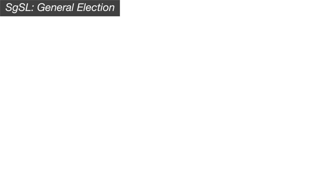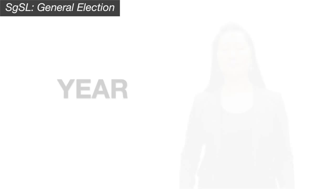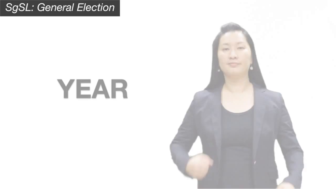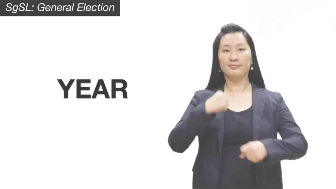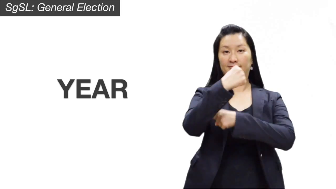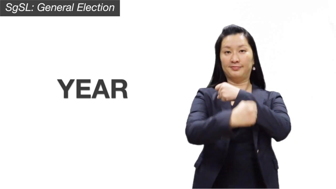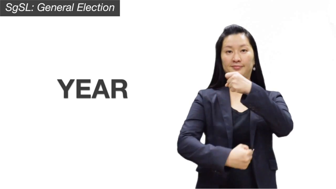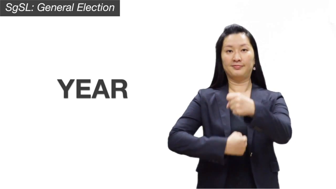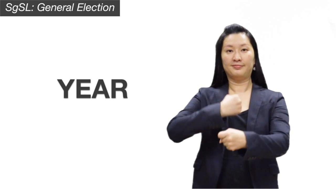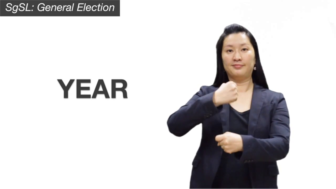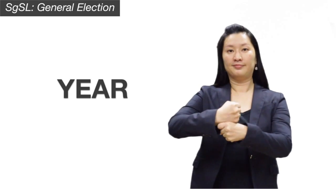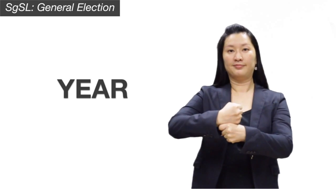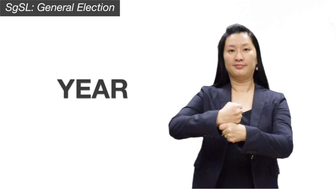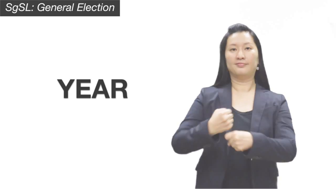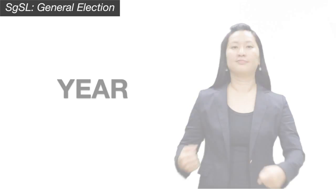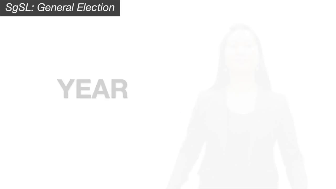Year